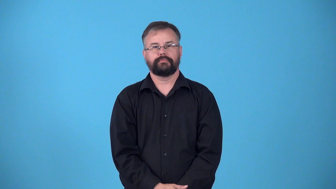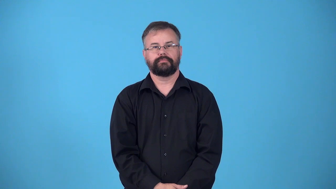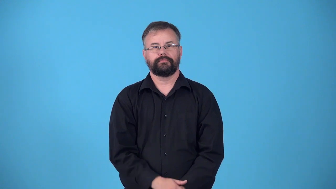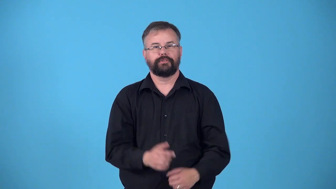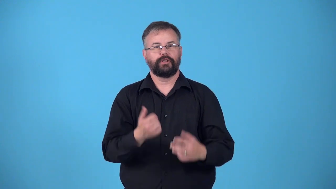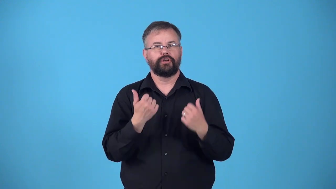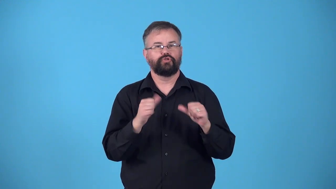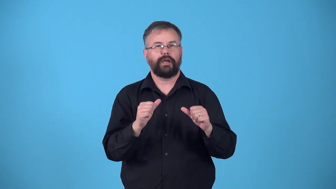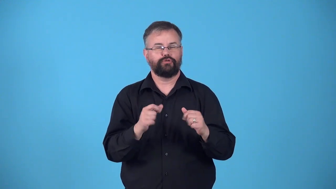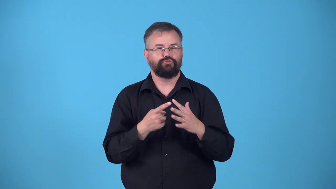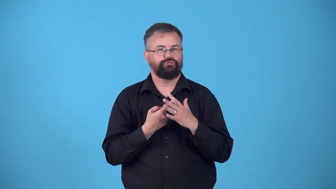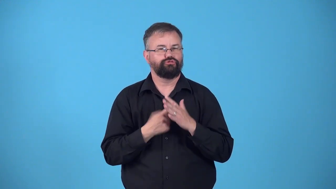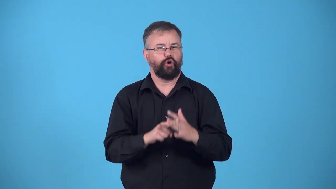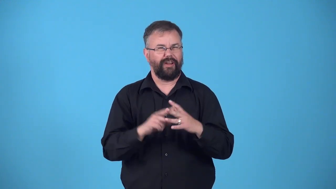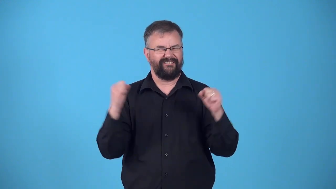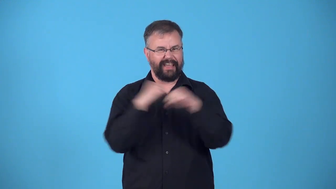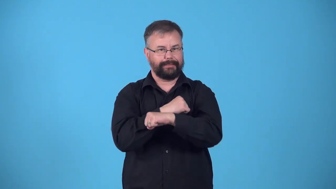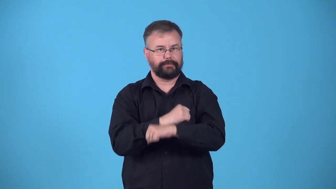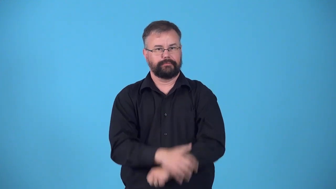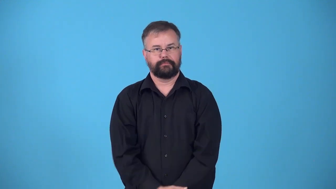pick a fight